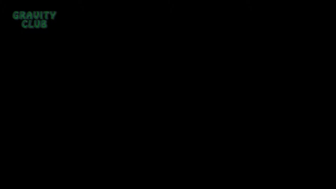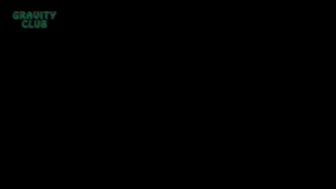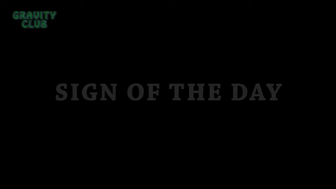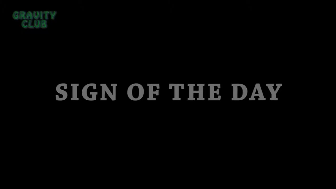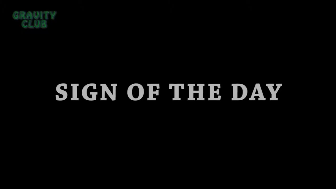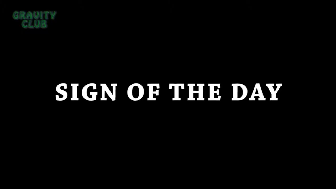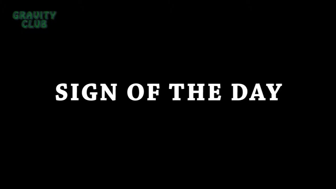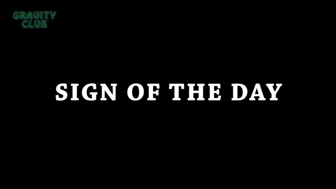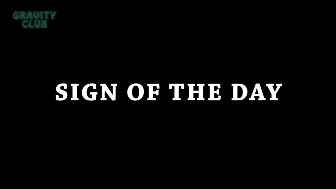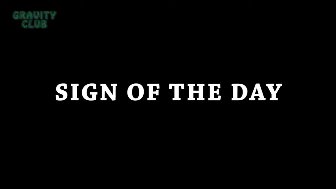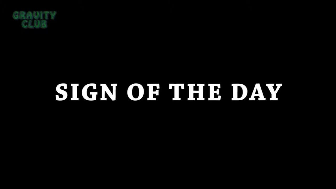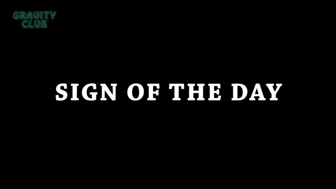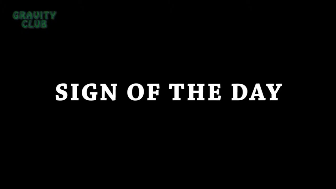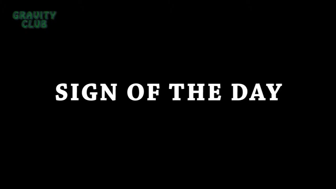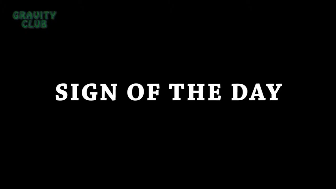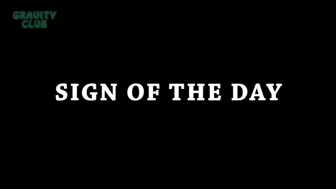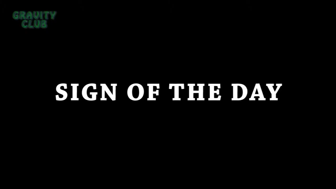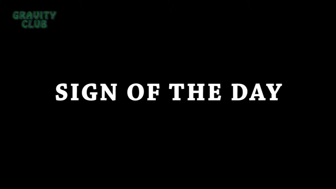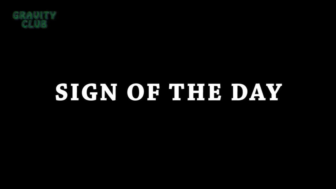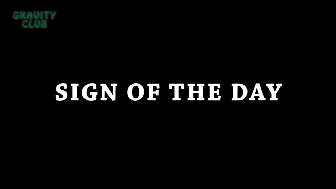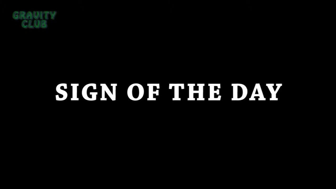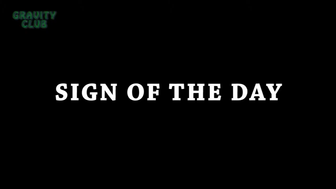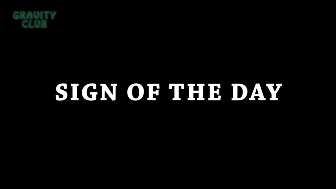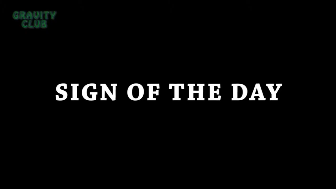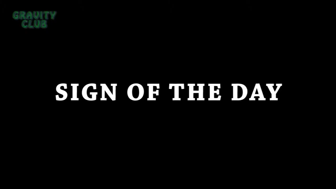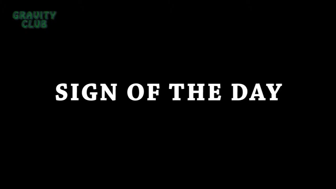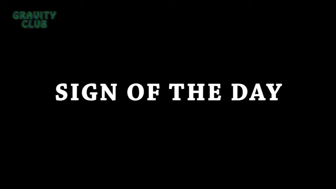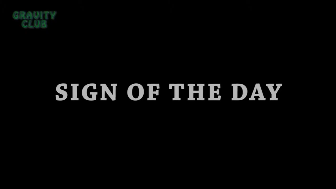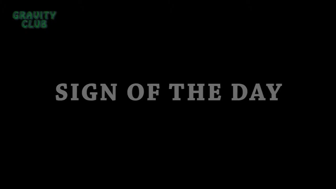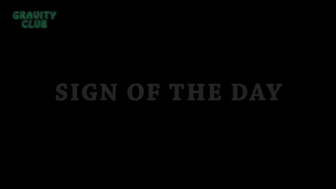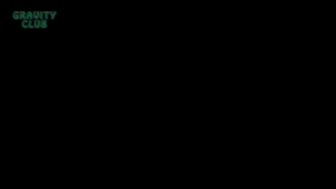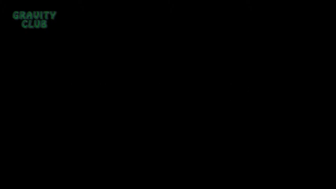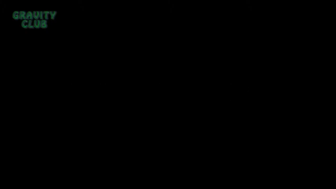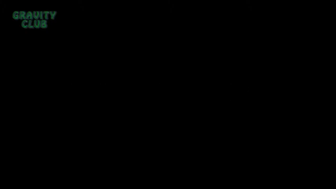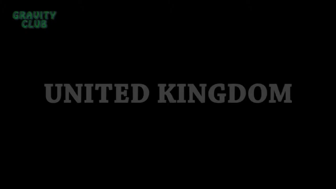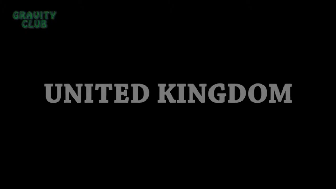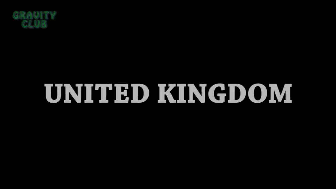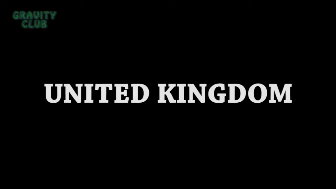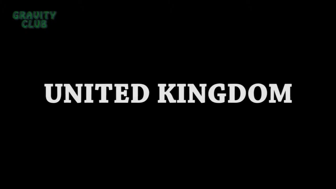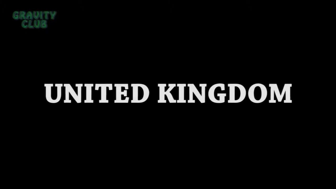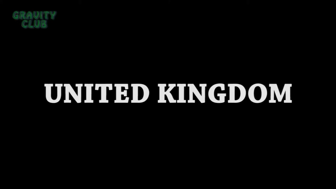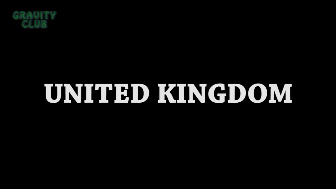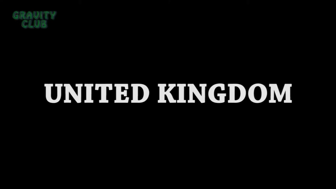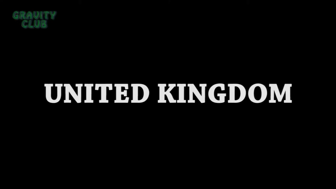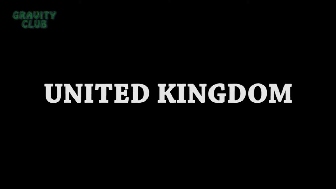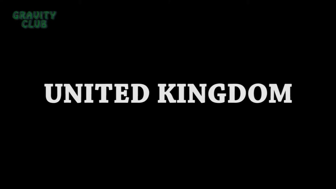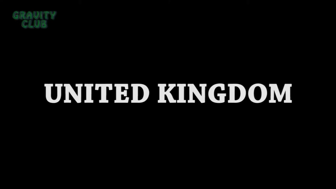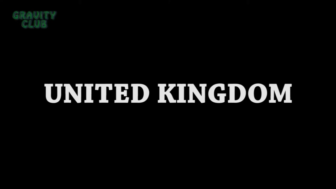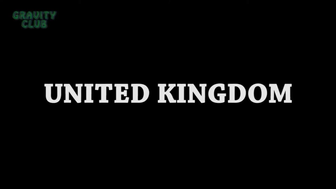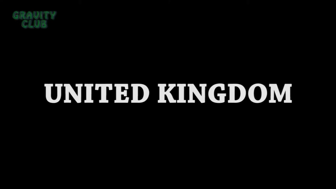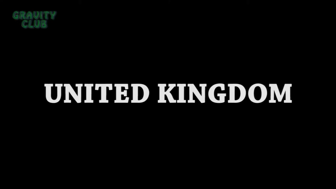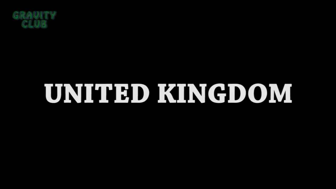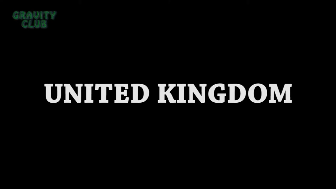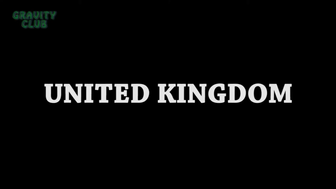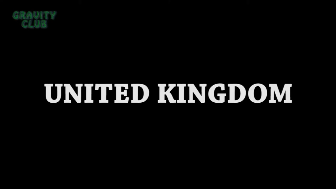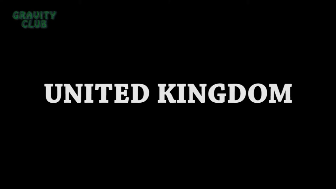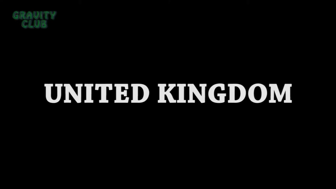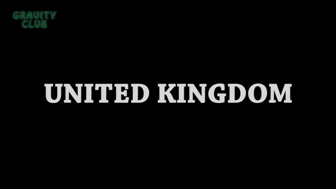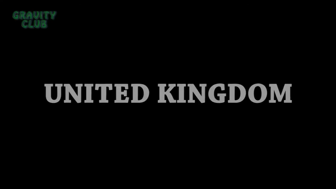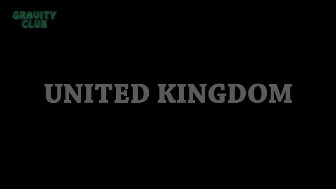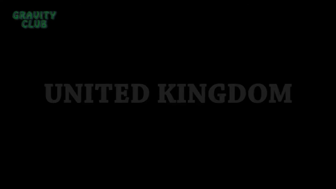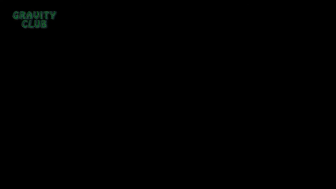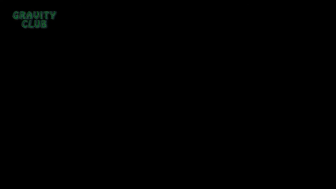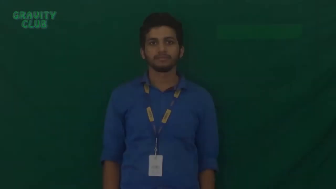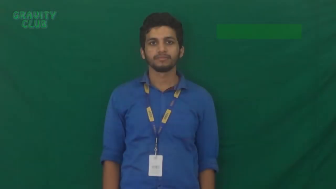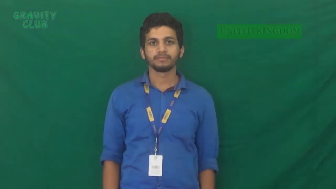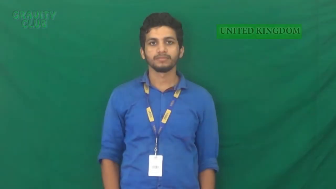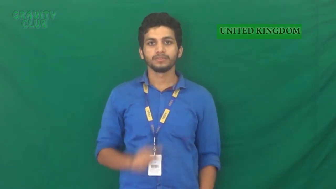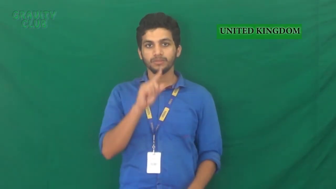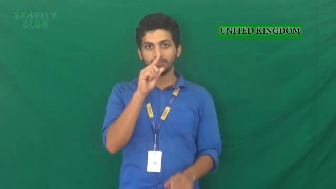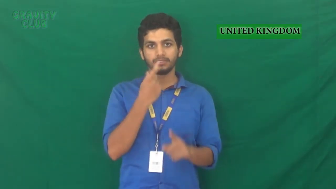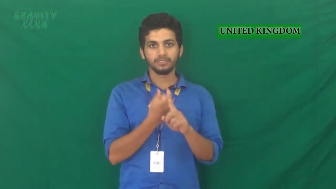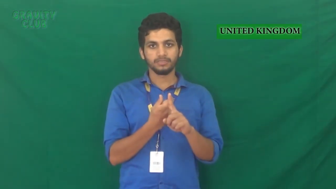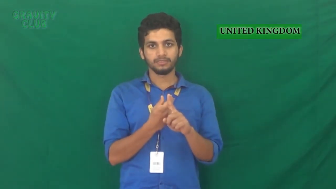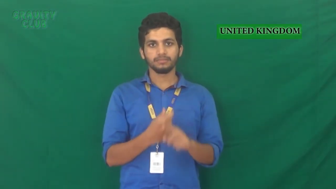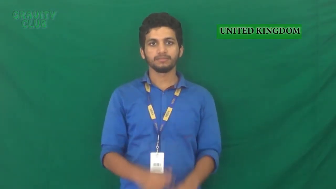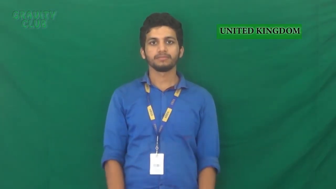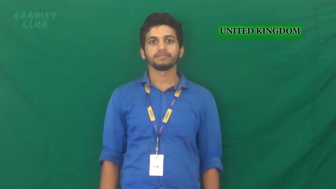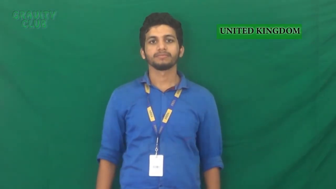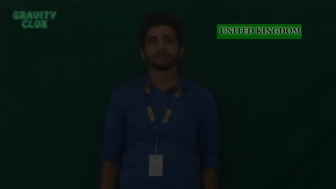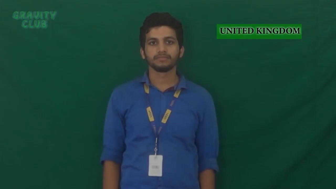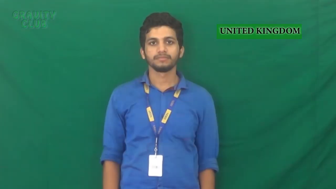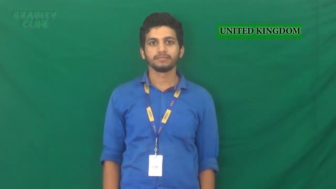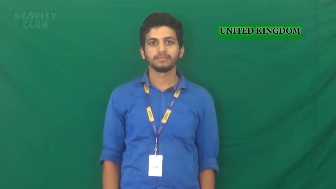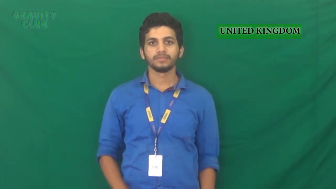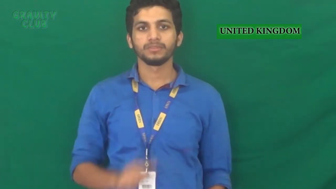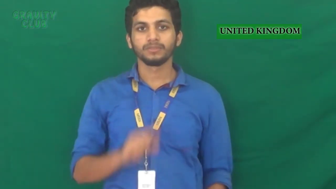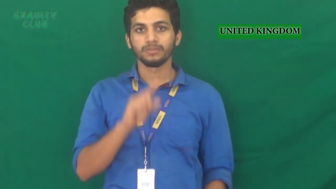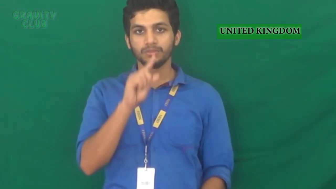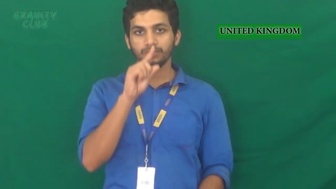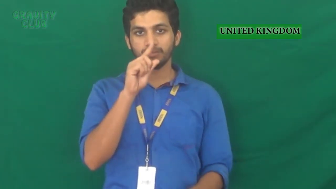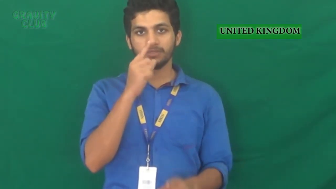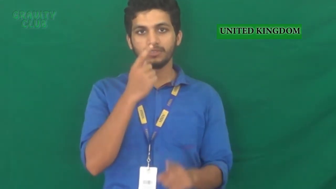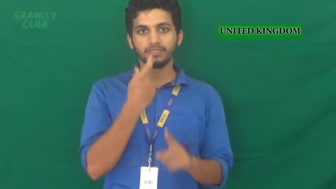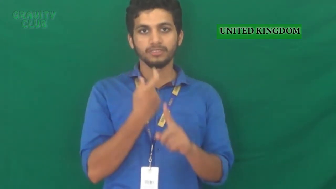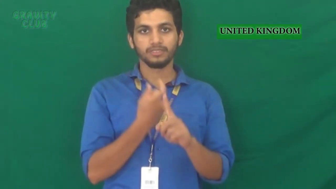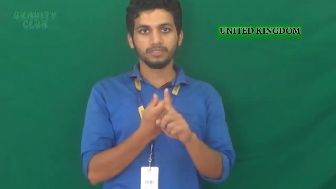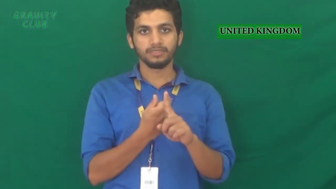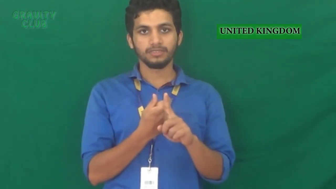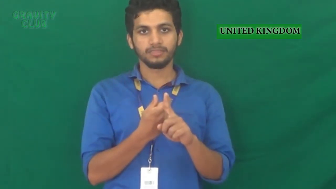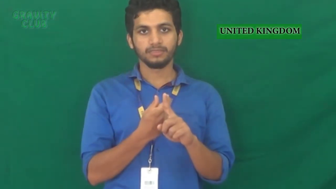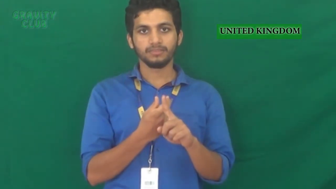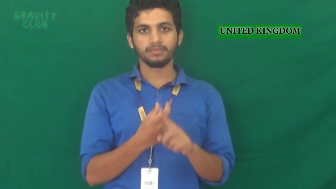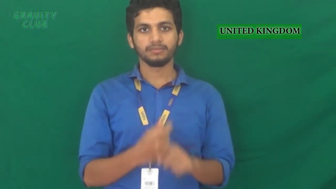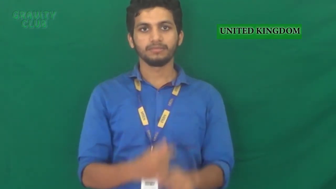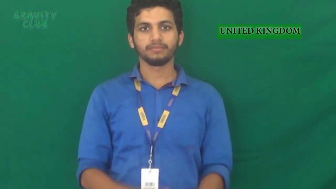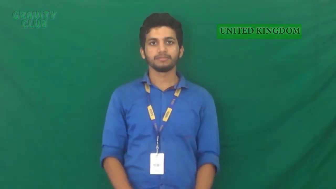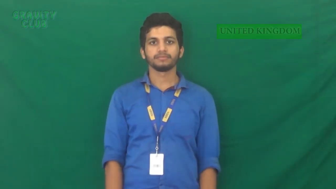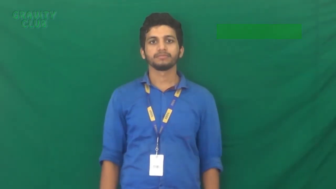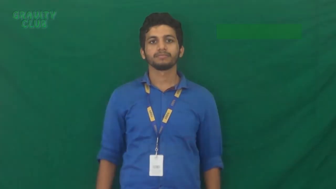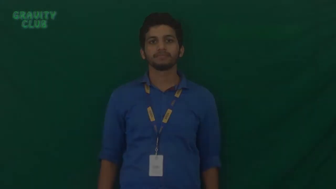UK